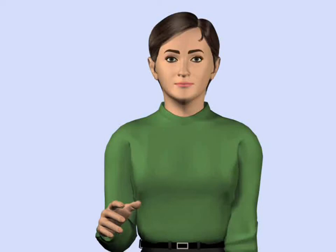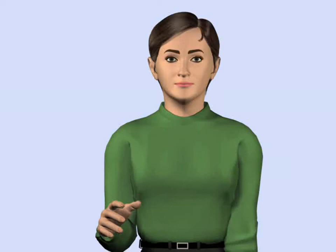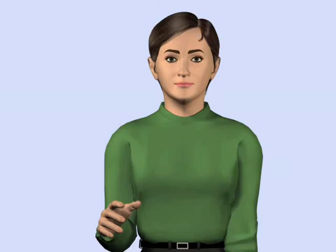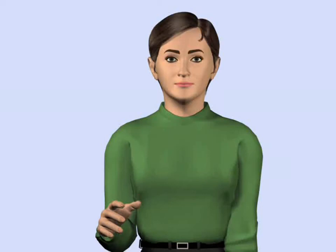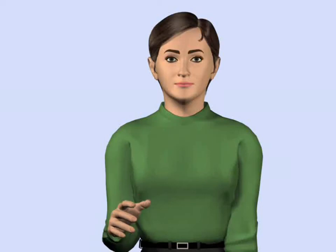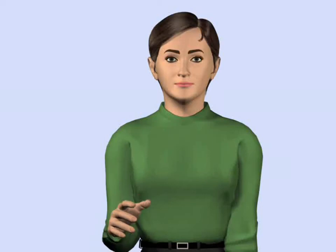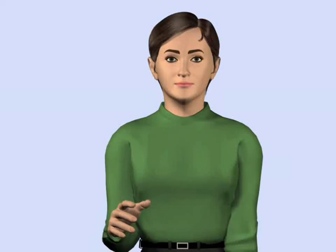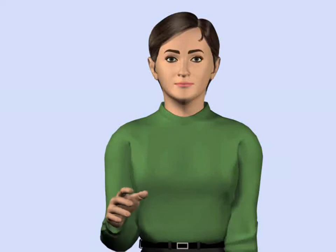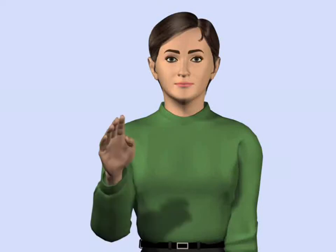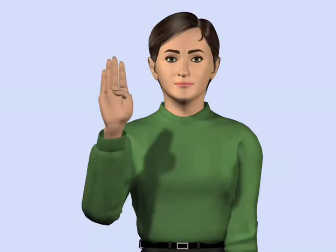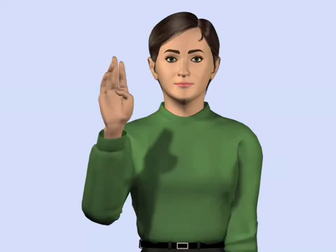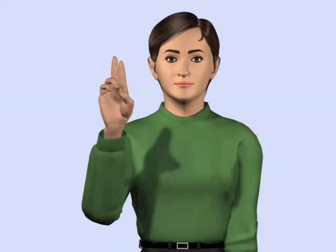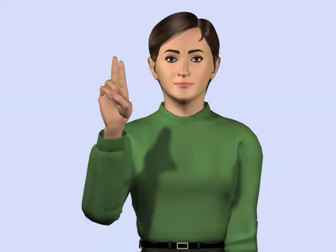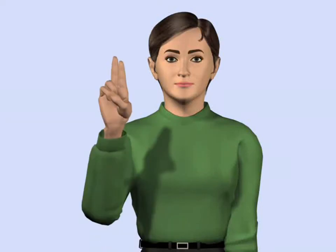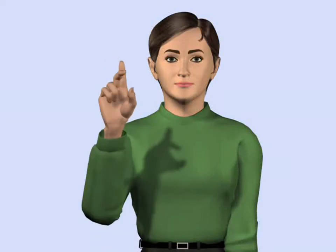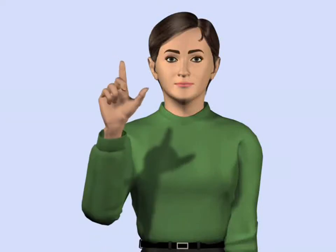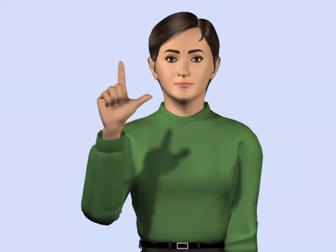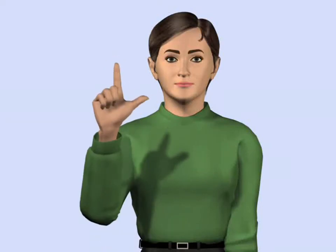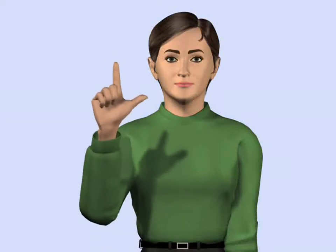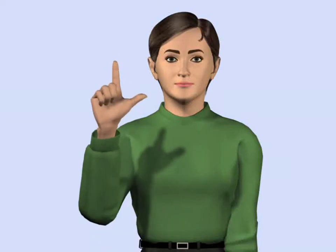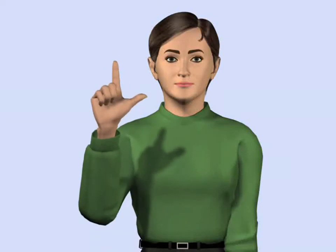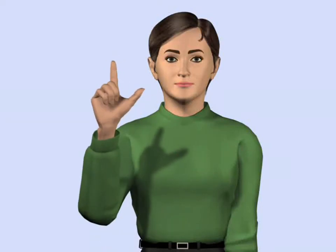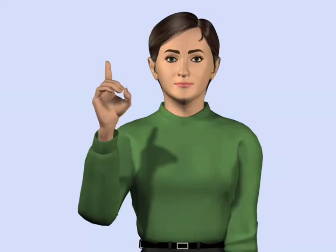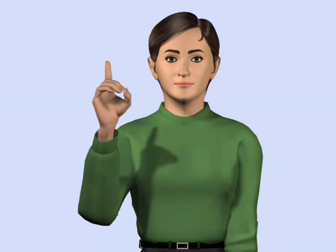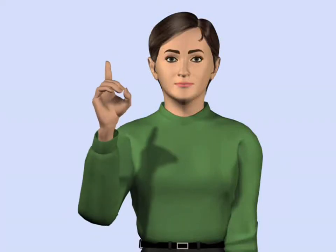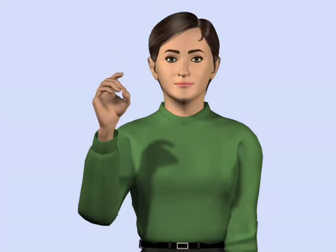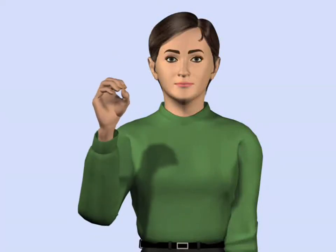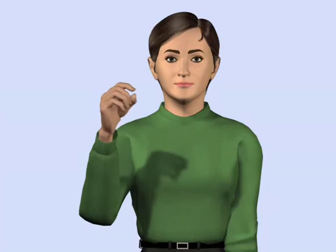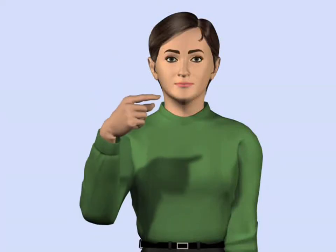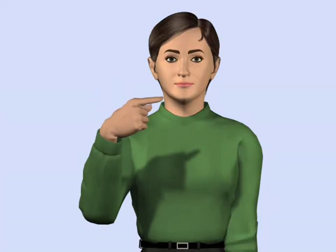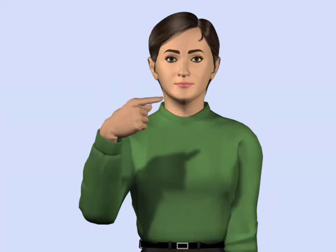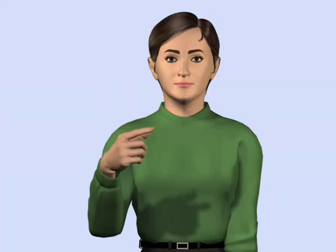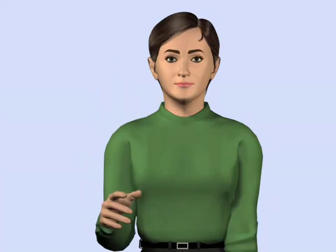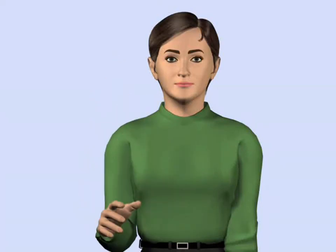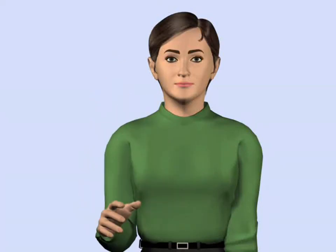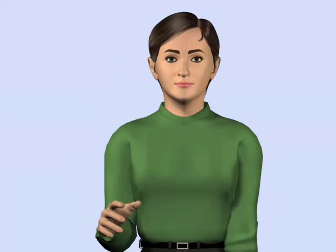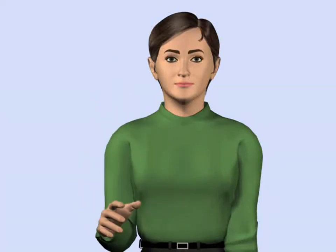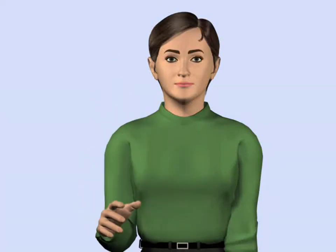bulldog